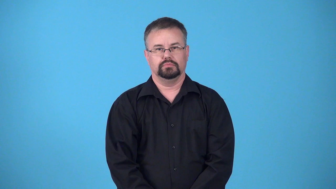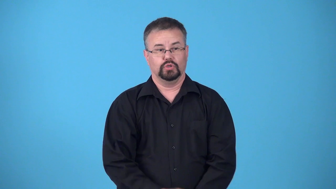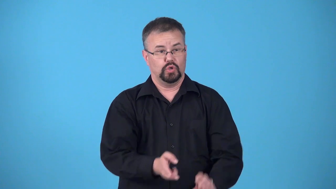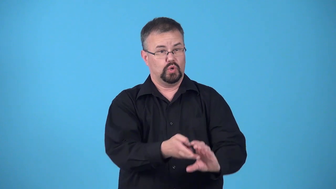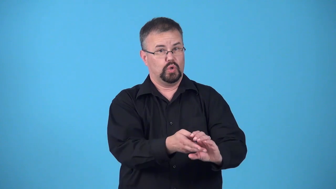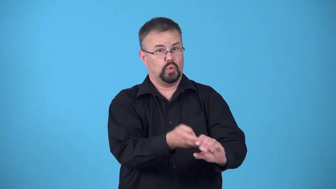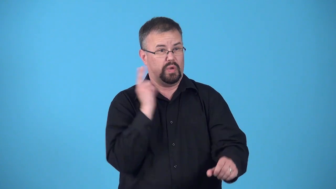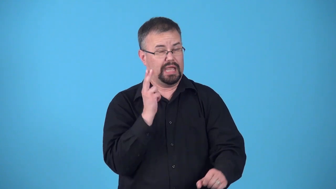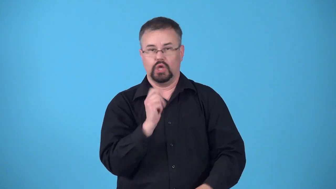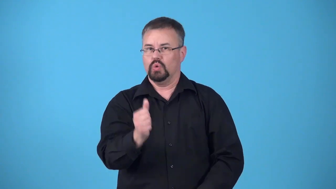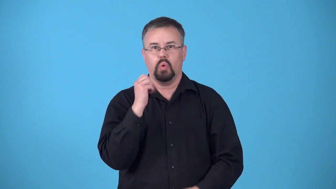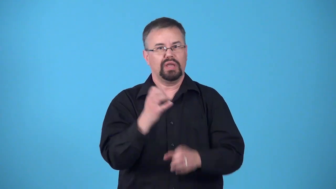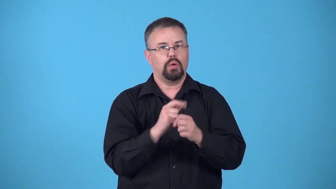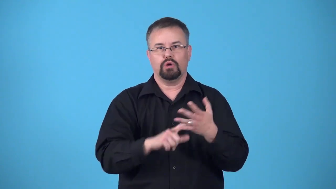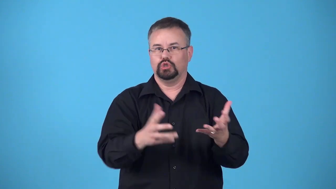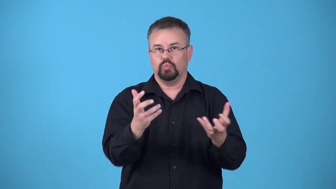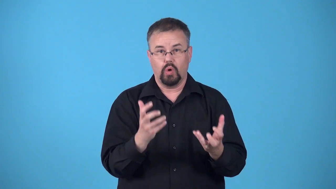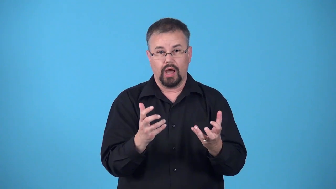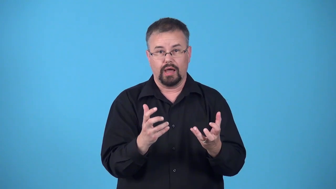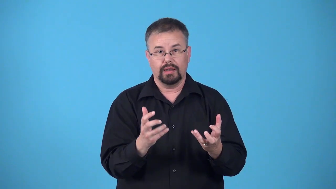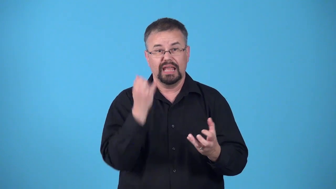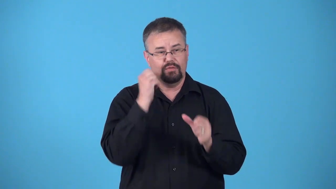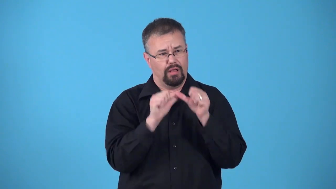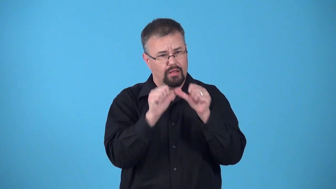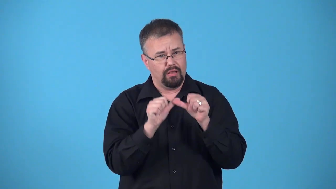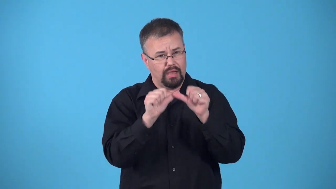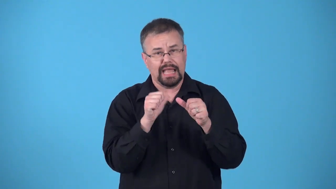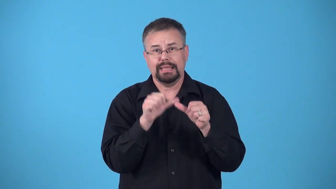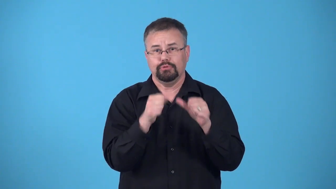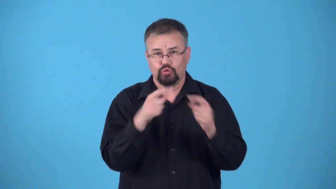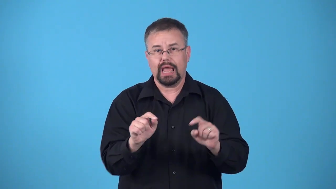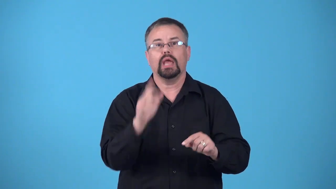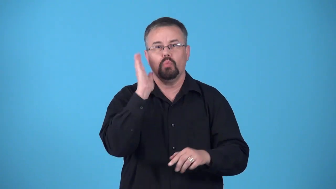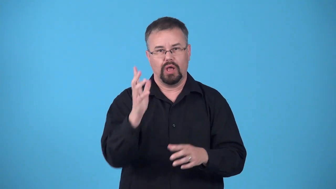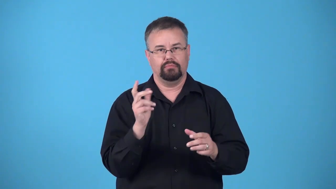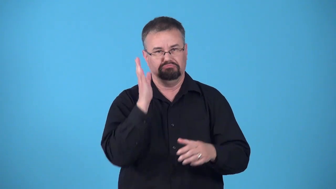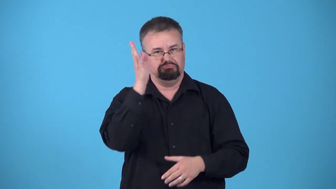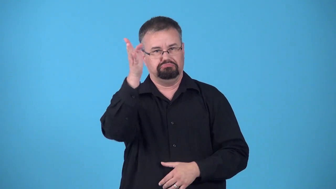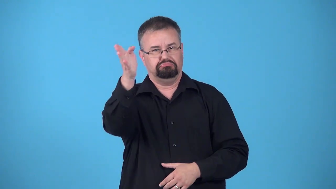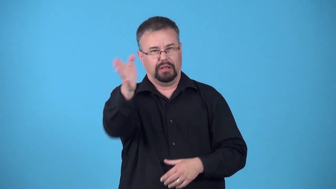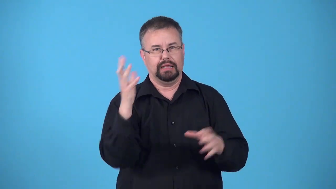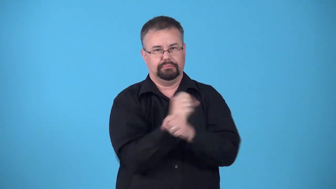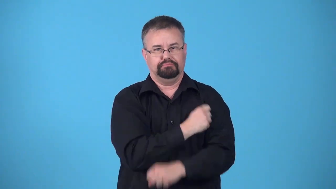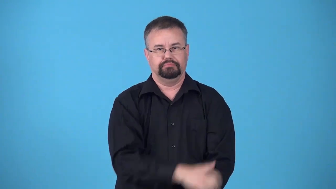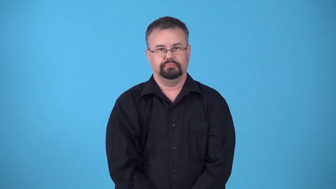quitters never win, winners never quit